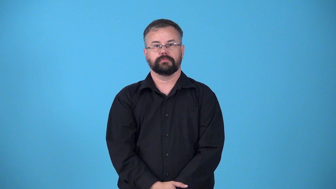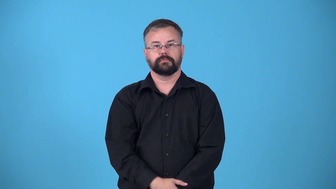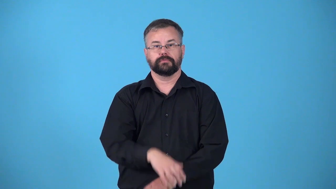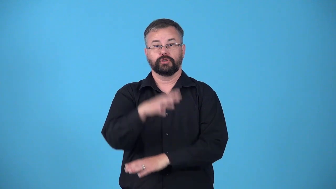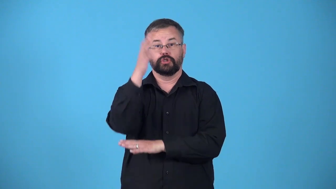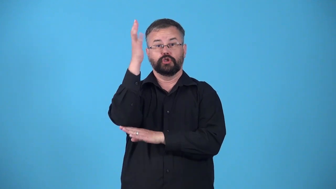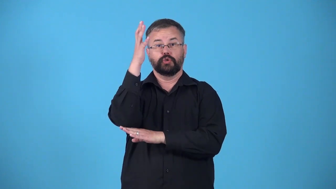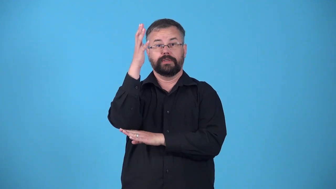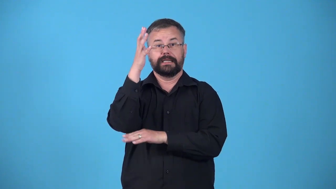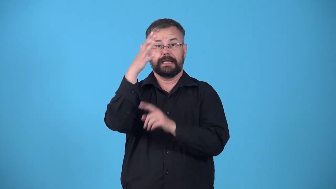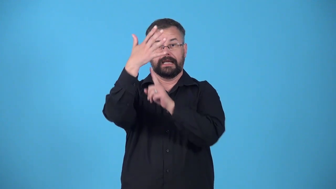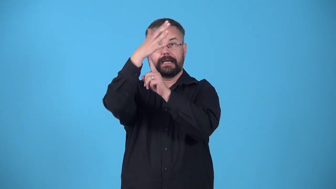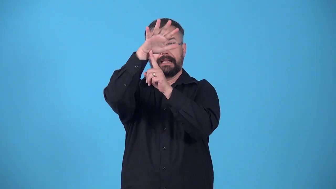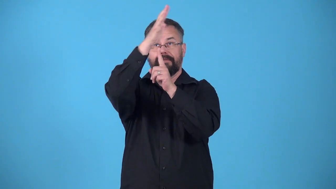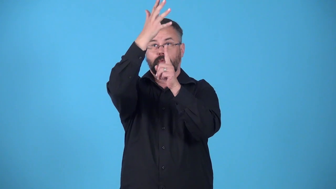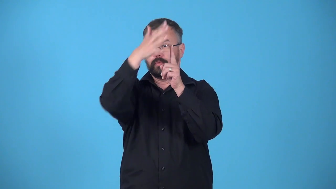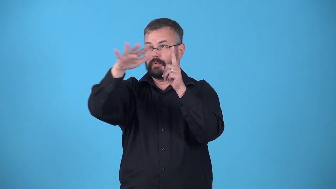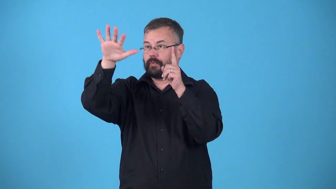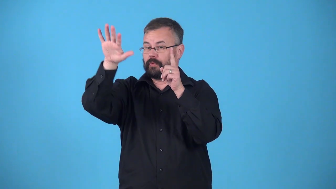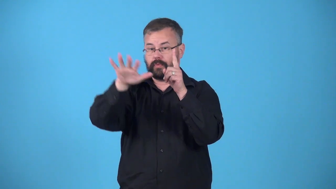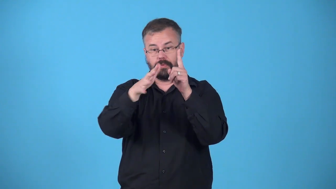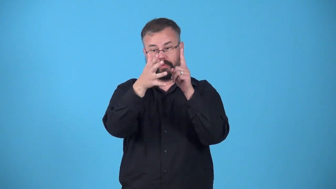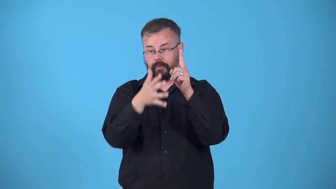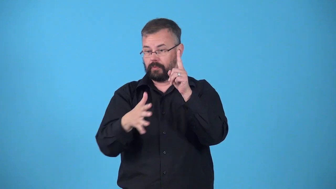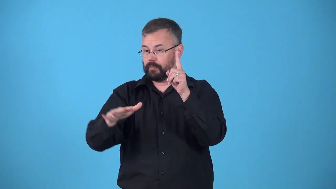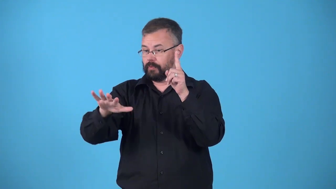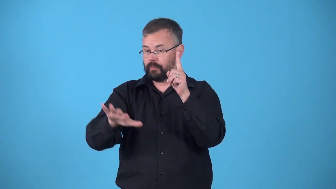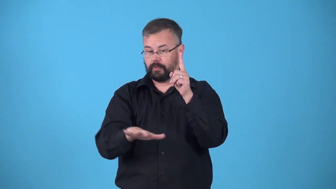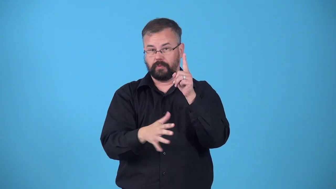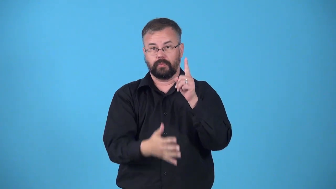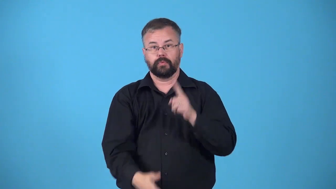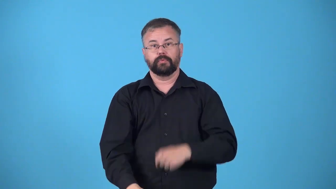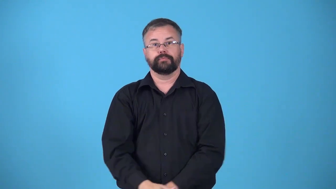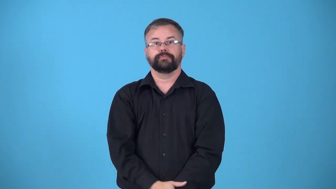fall